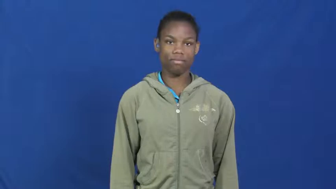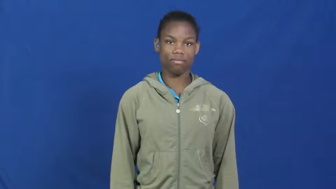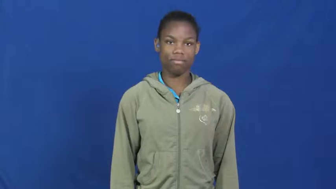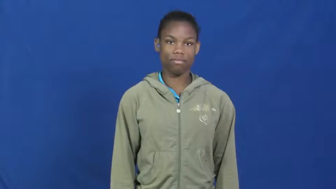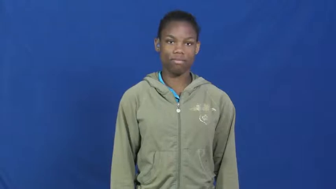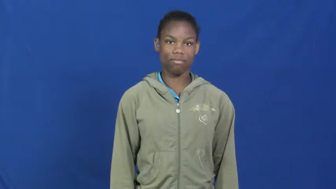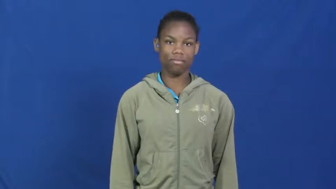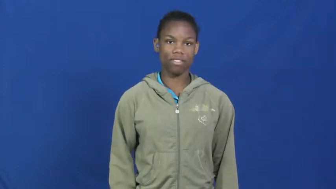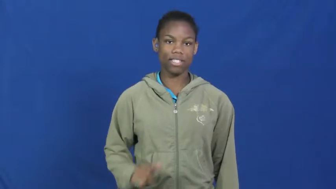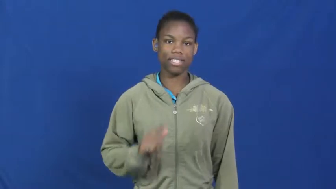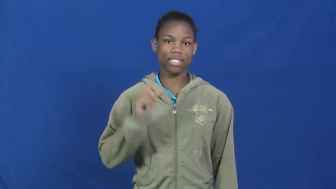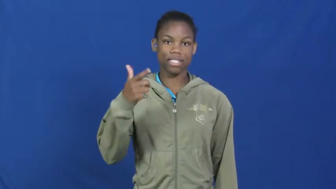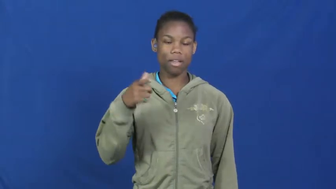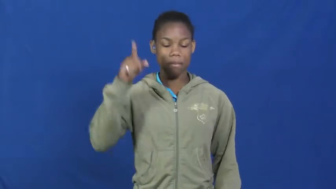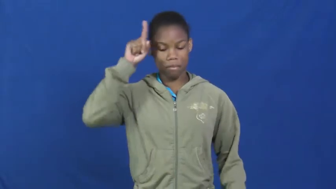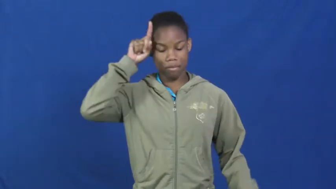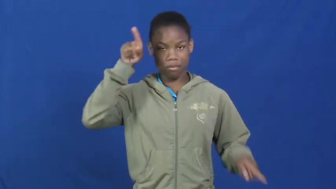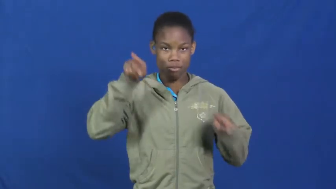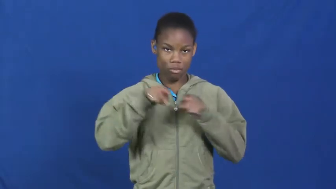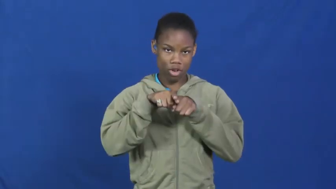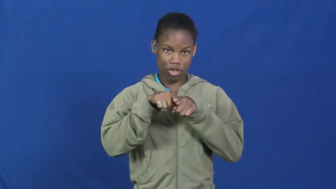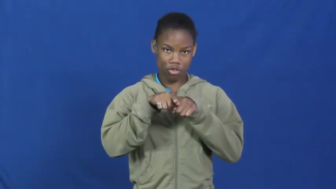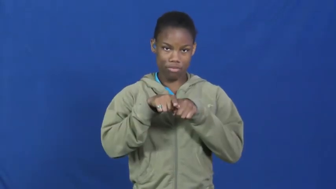stepbrother